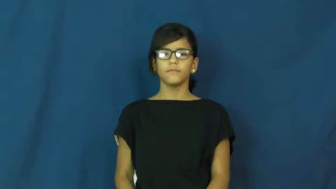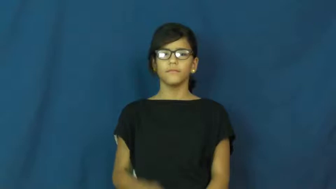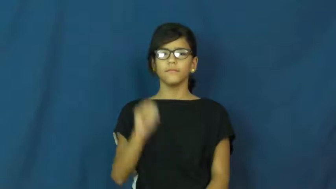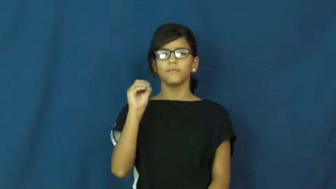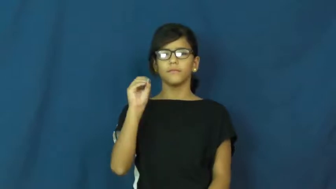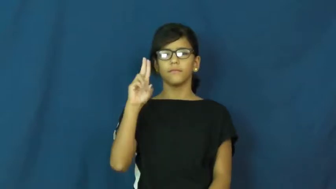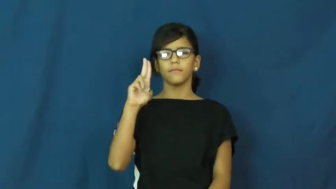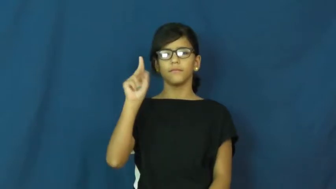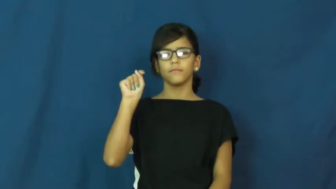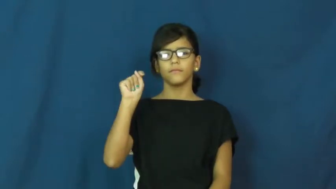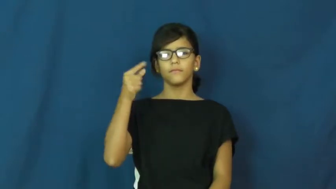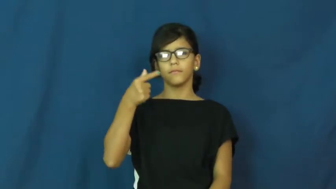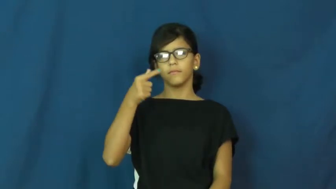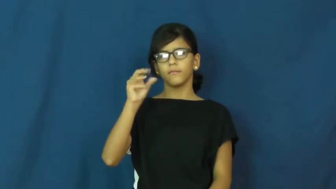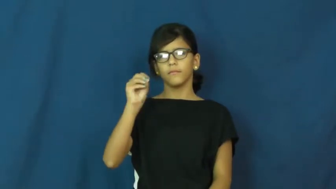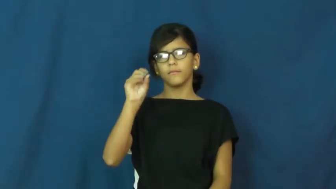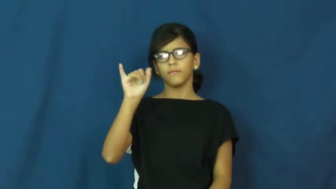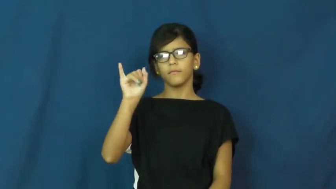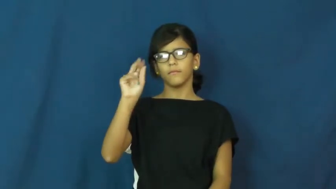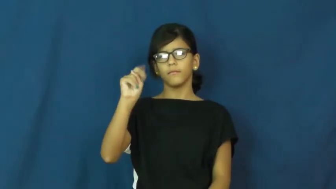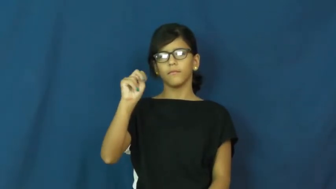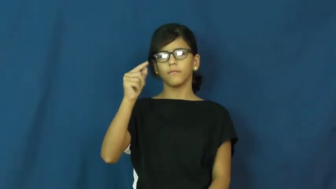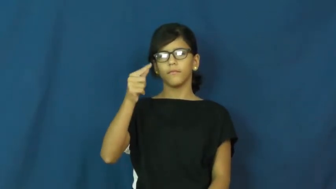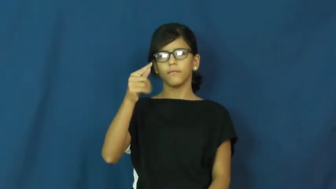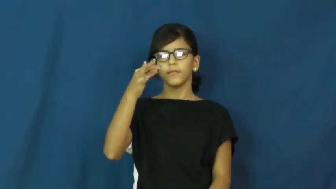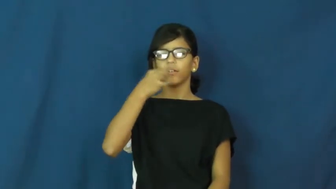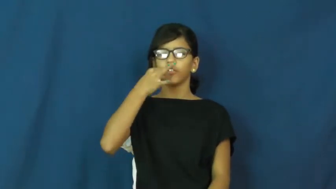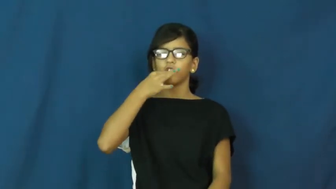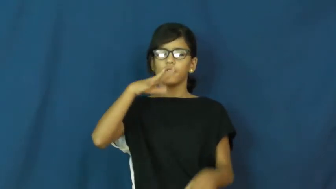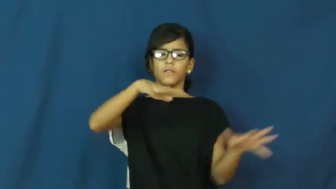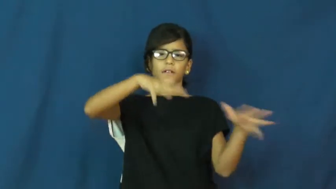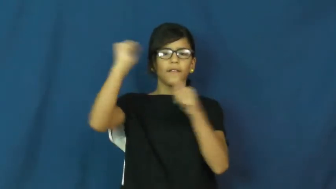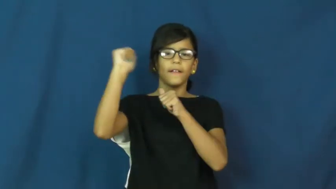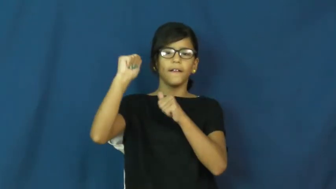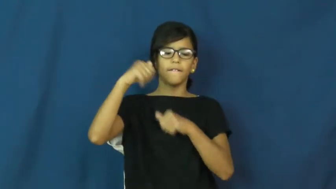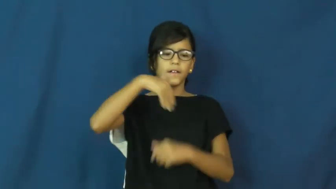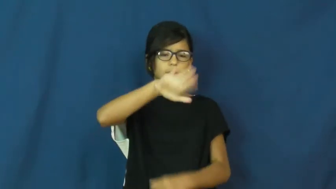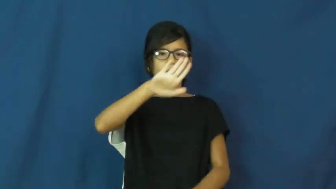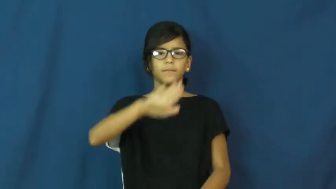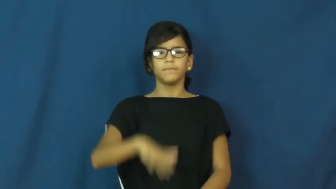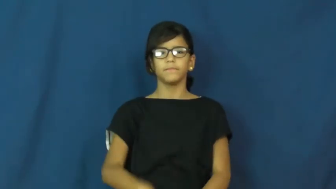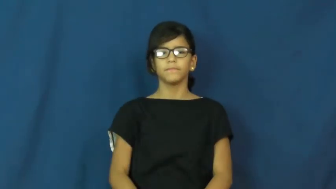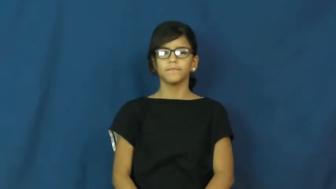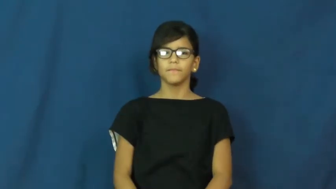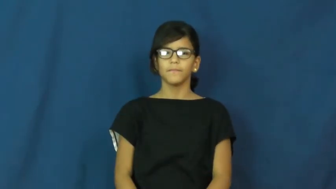outgoing-soon leave